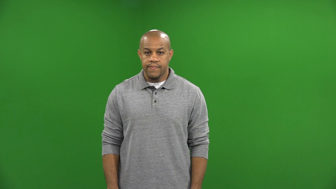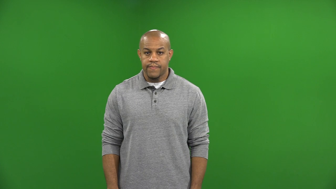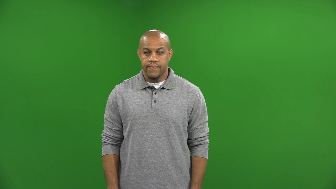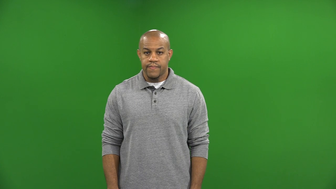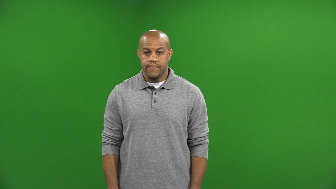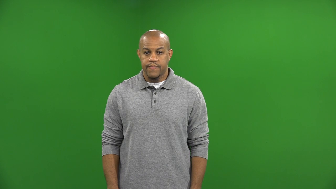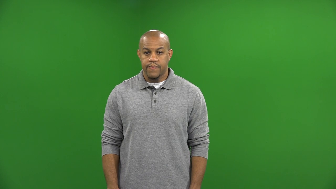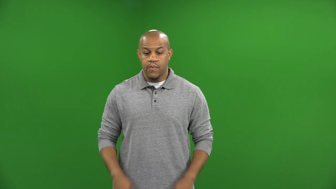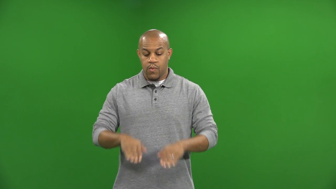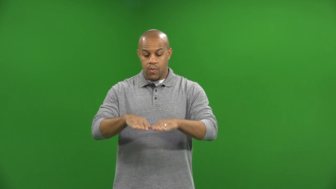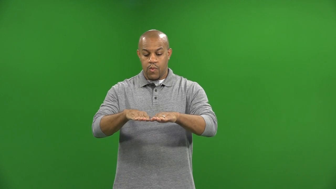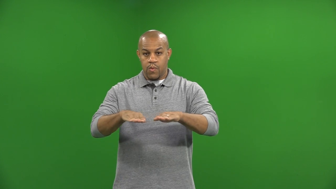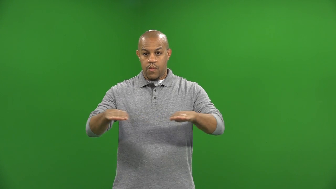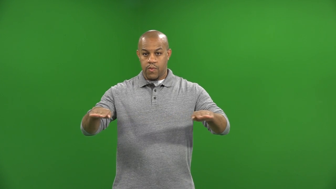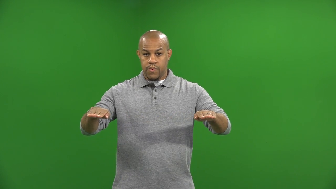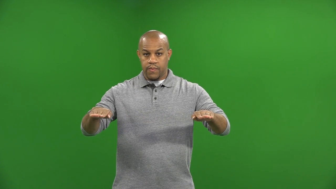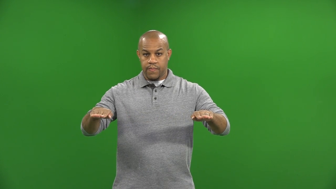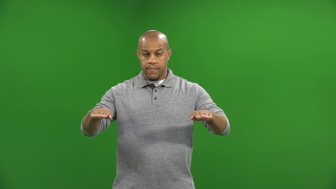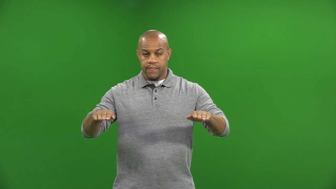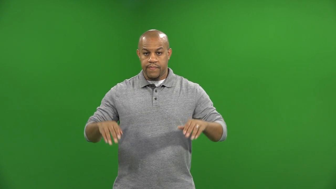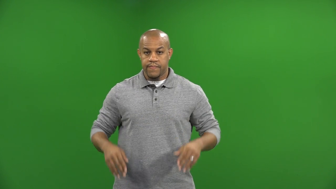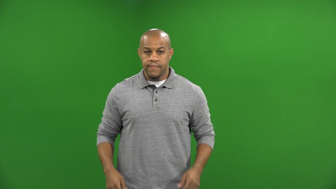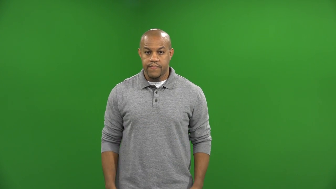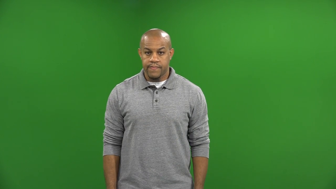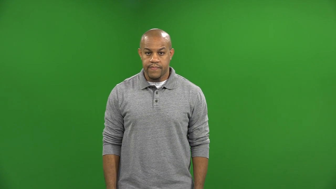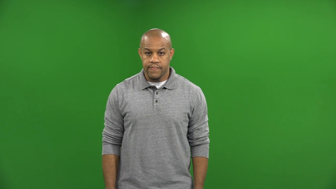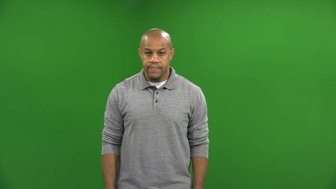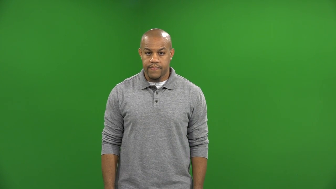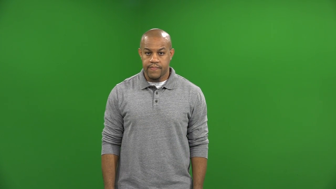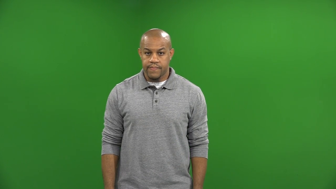Court